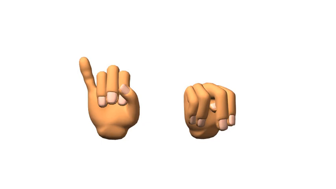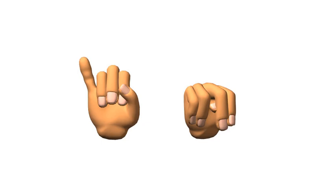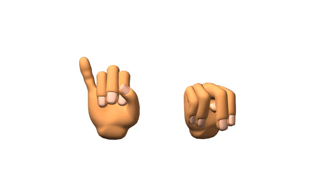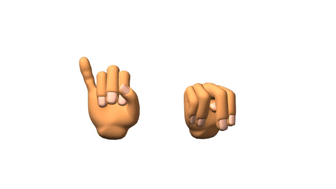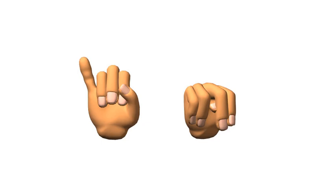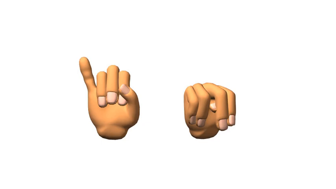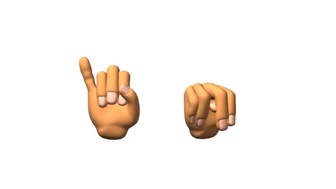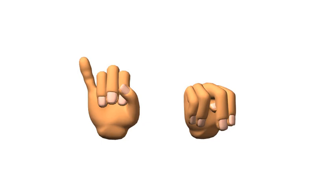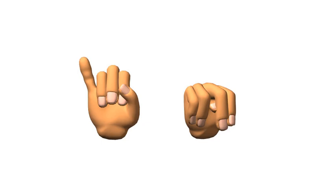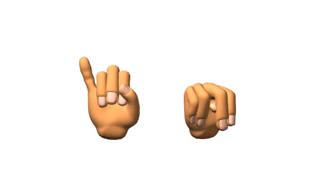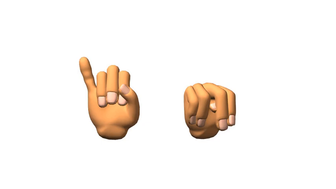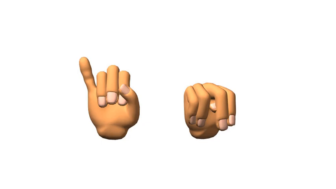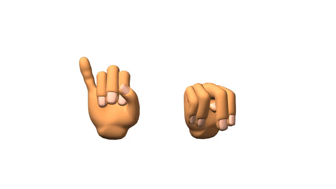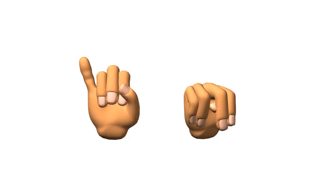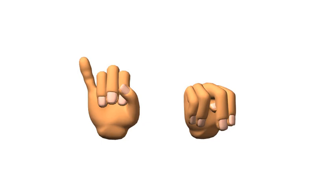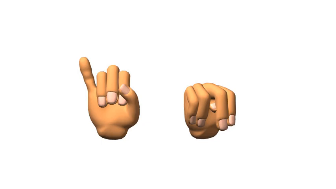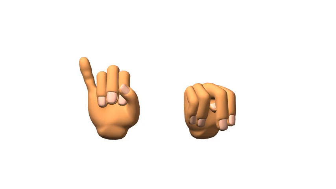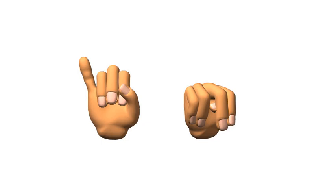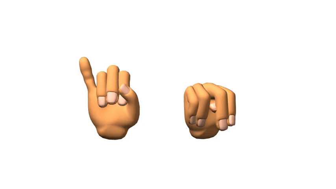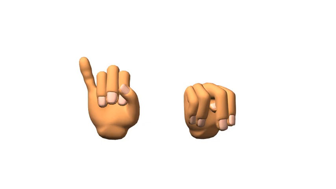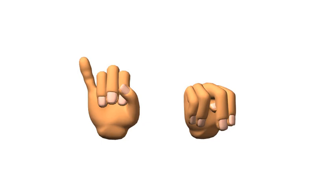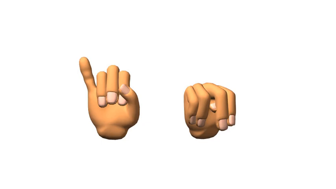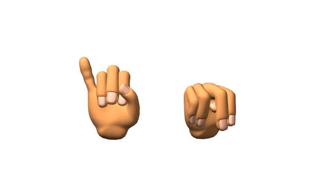in-fs